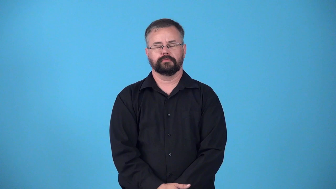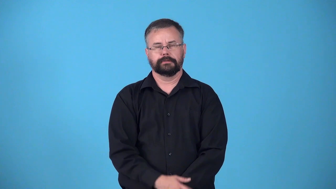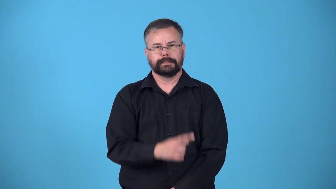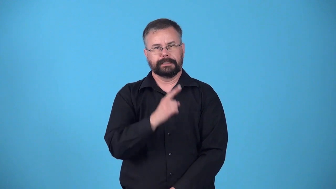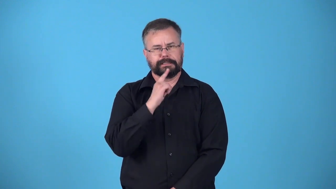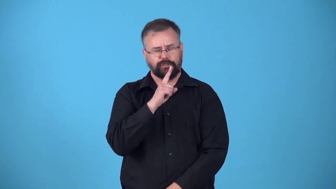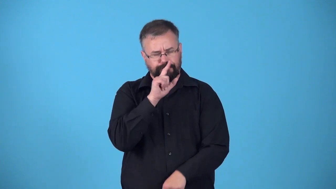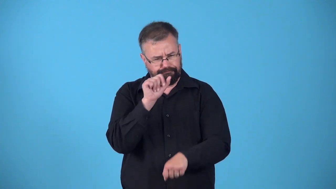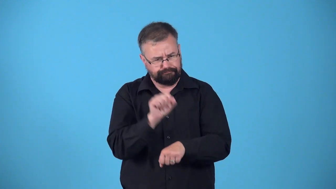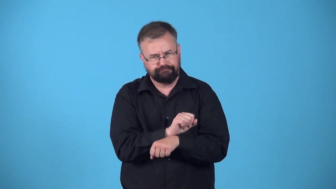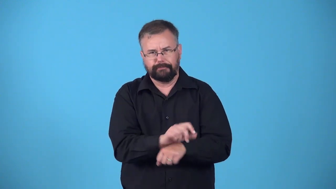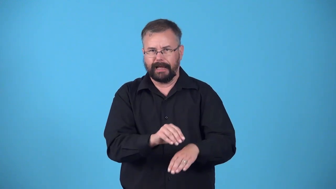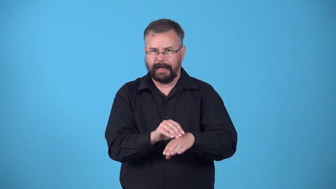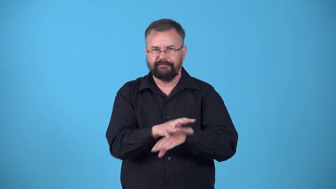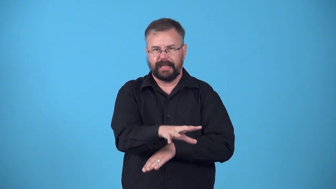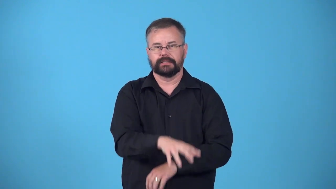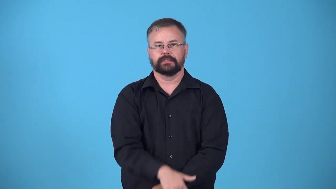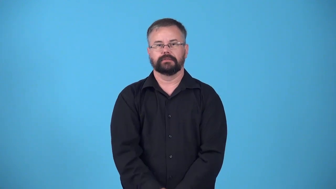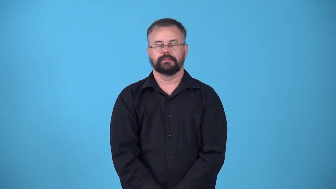engulf